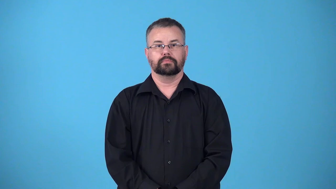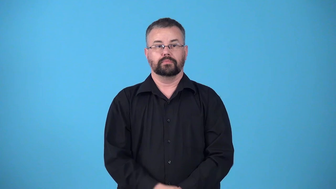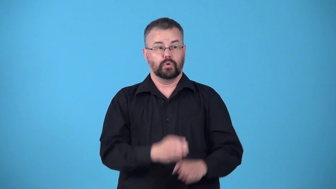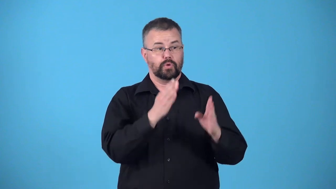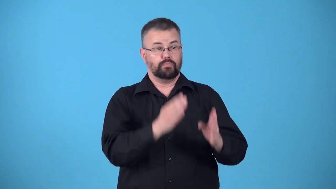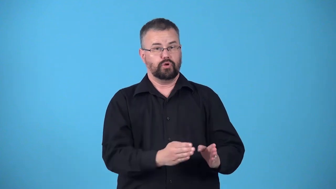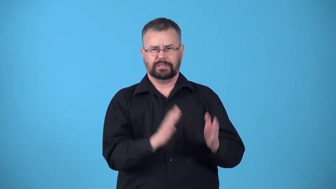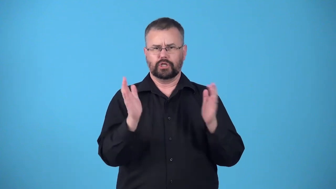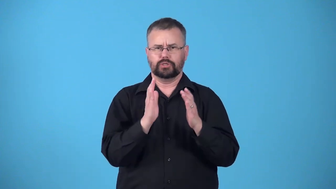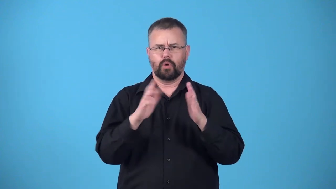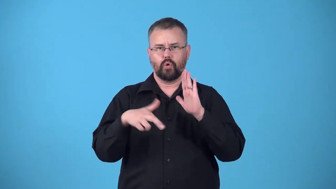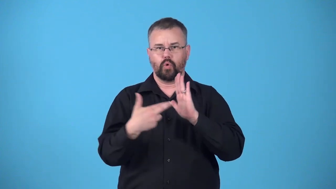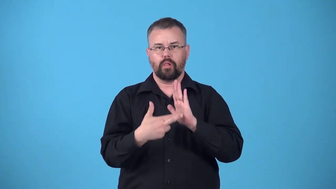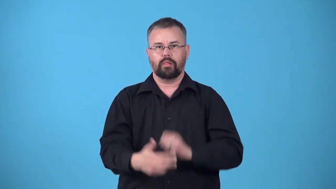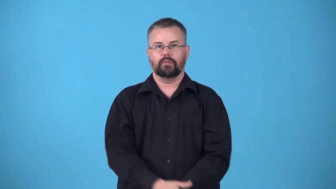bit part